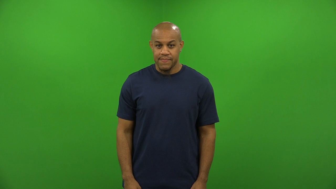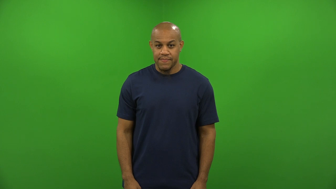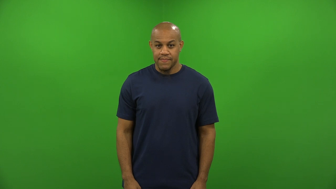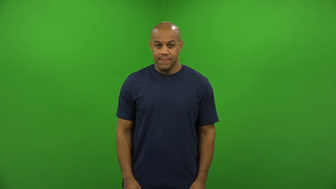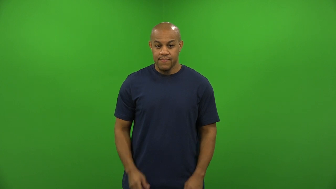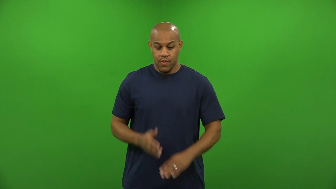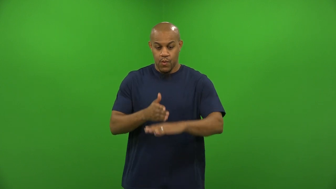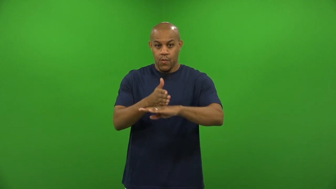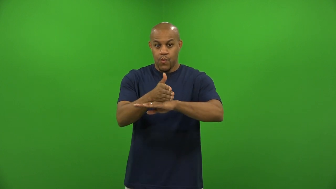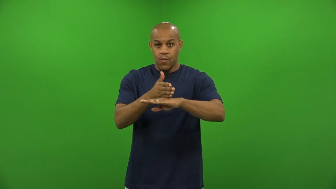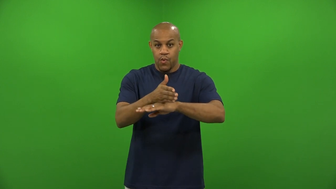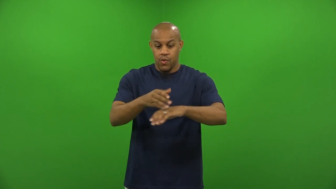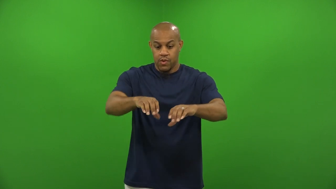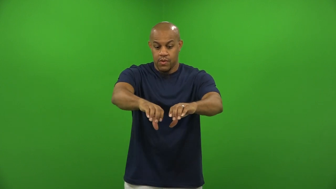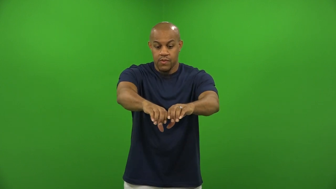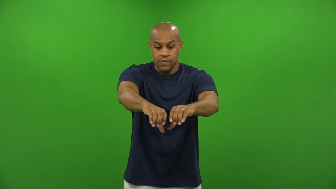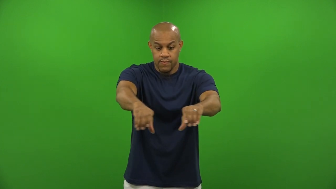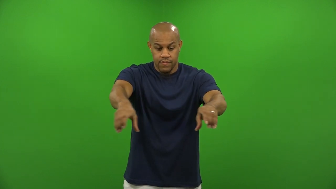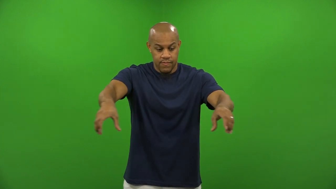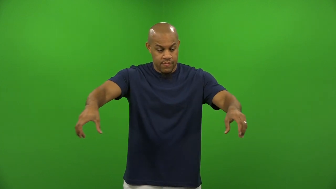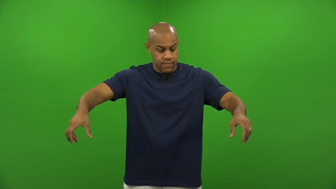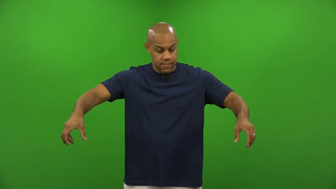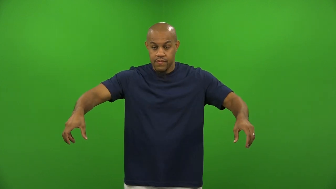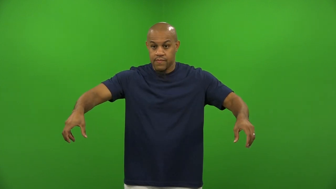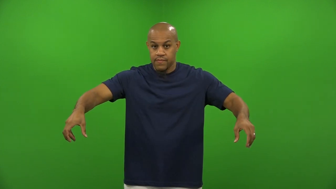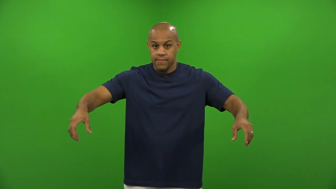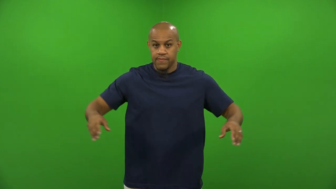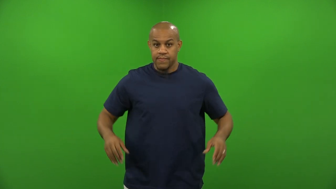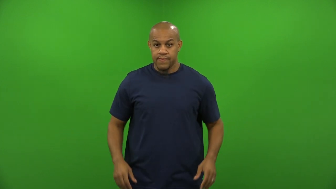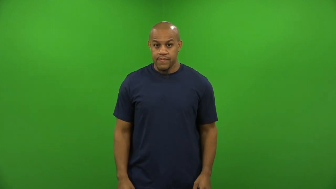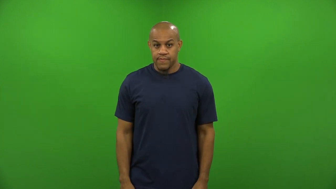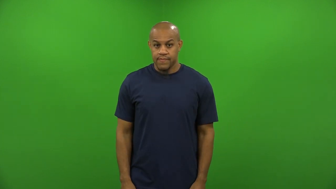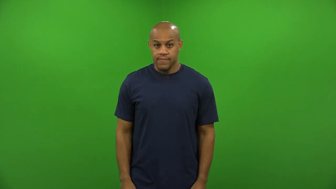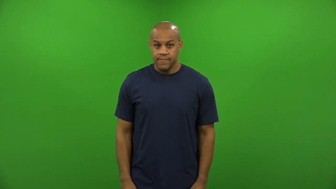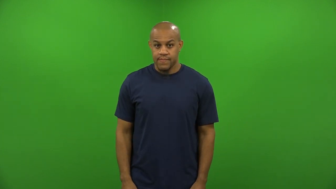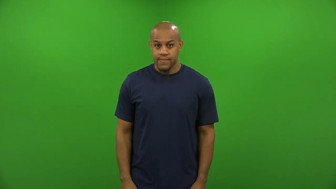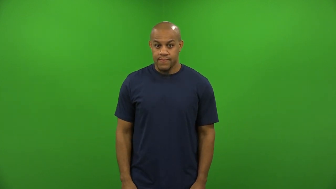Toe board